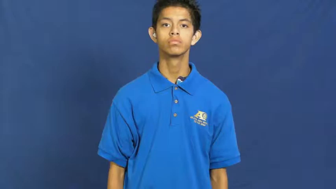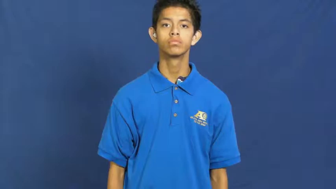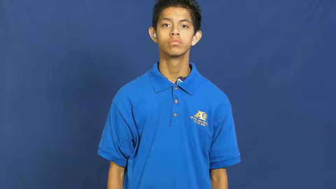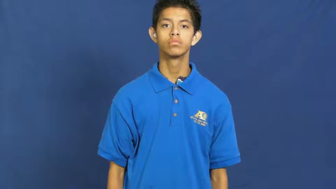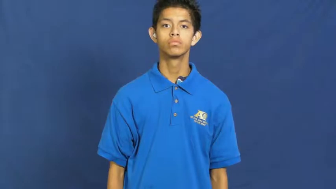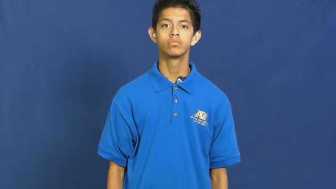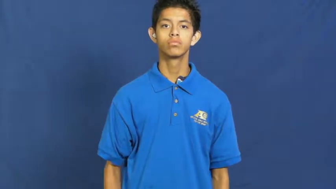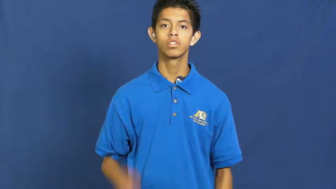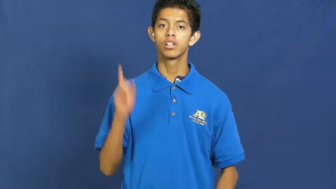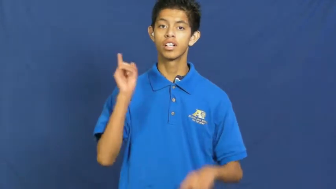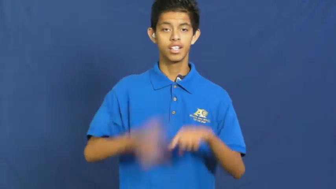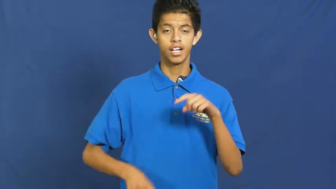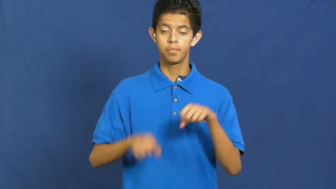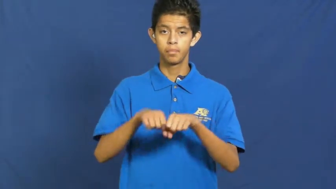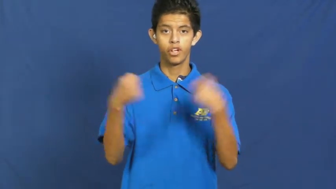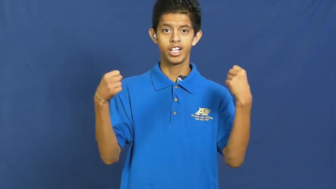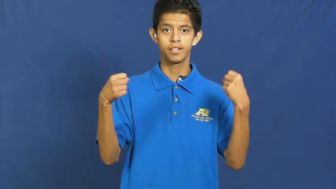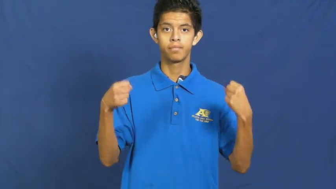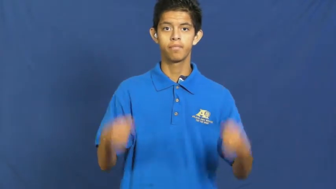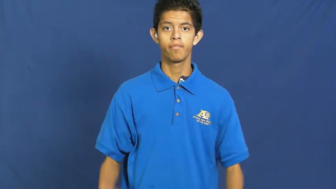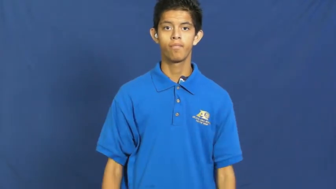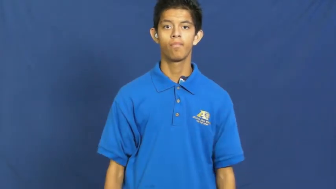unbreakable,nonbreakable